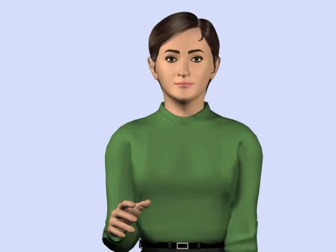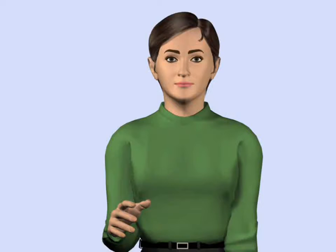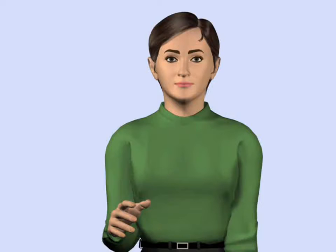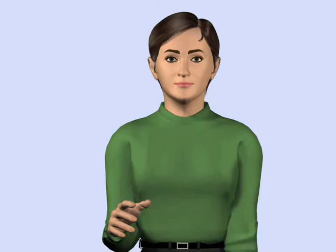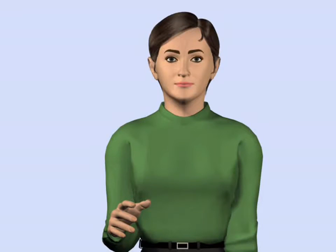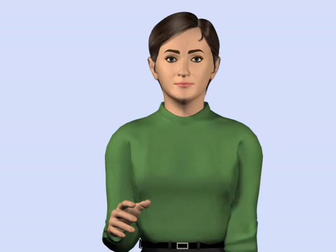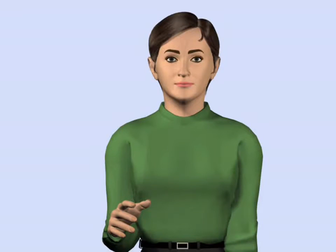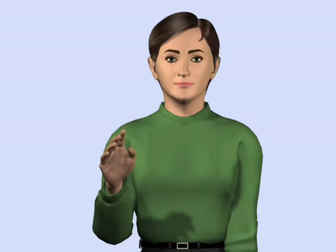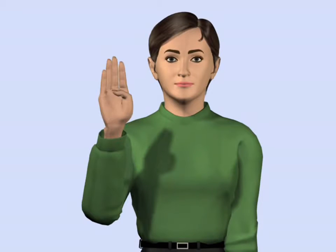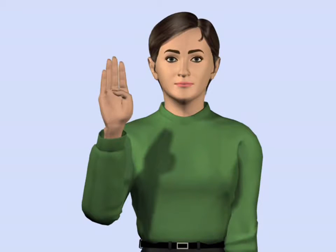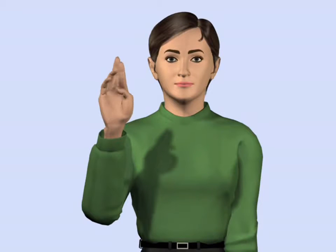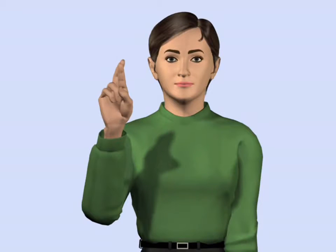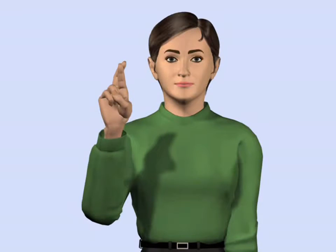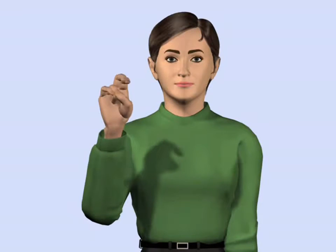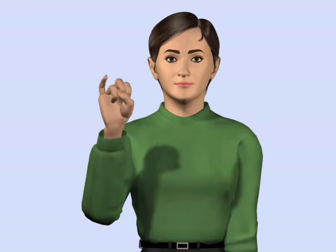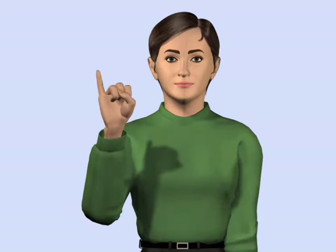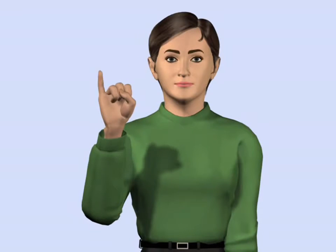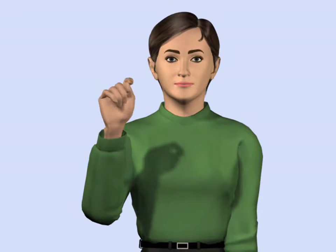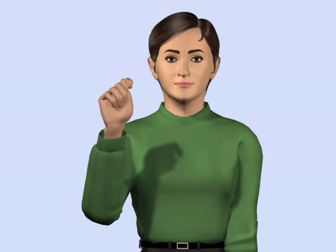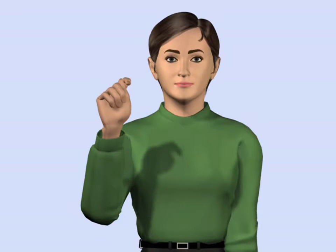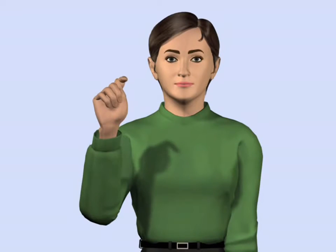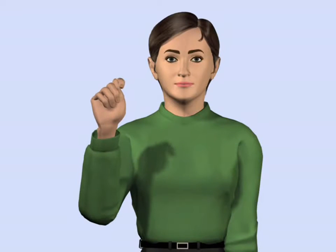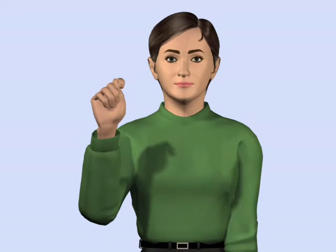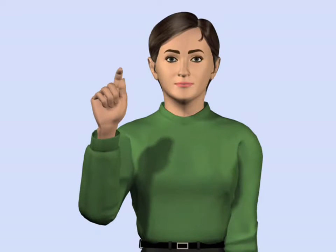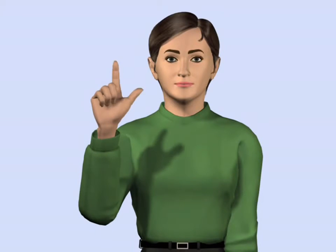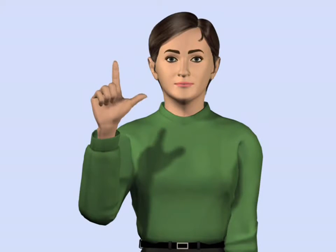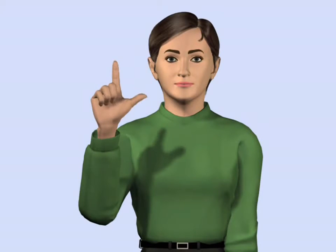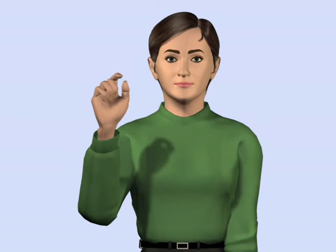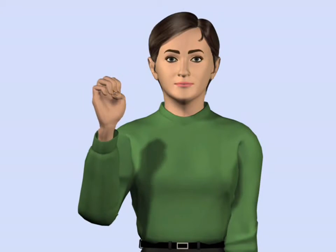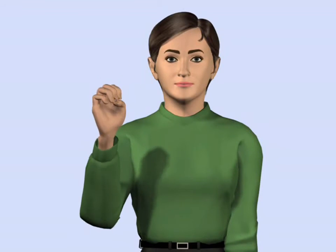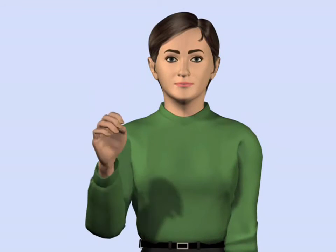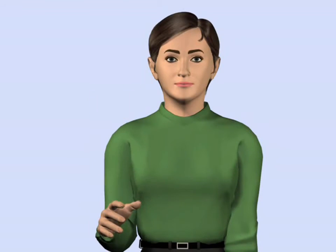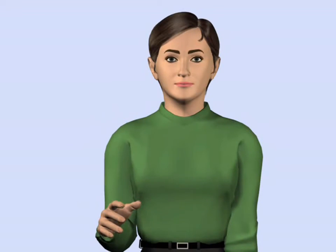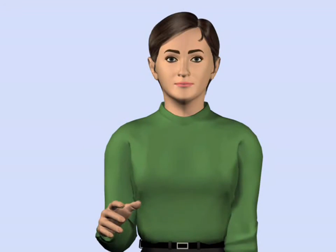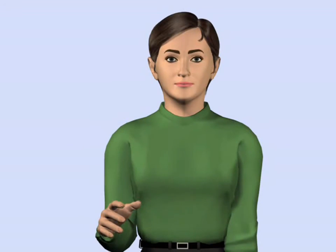brittle-peanut